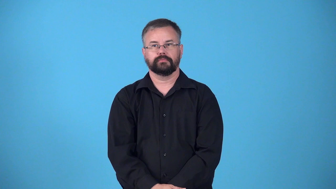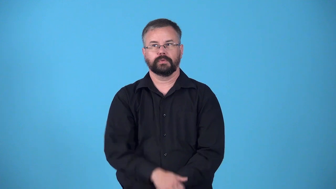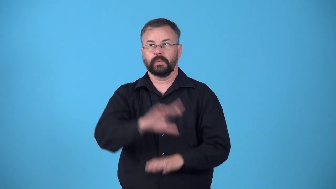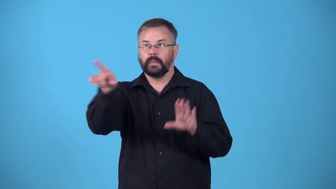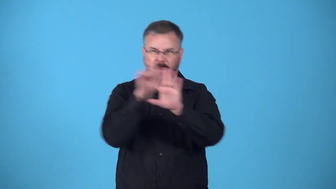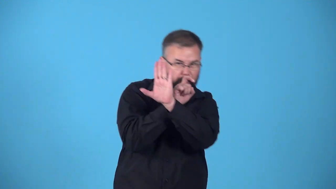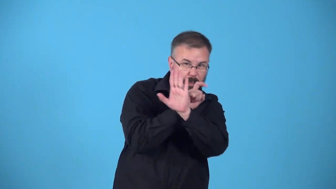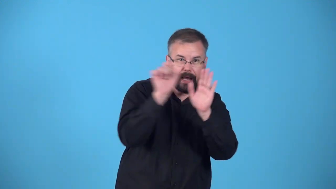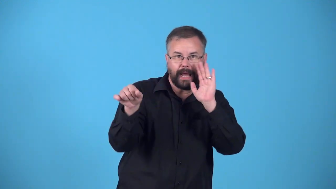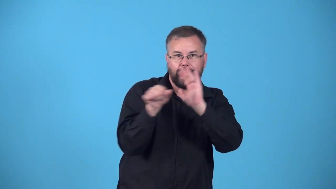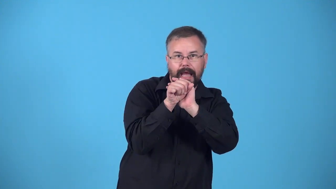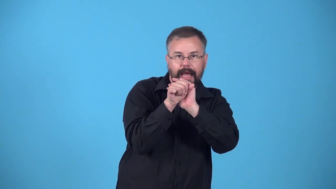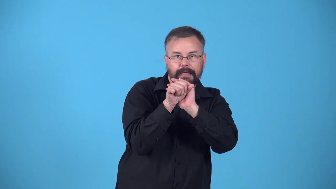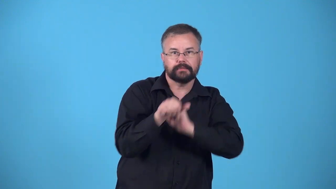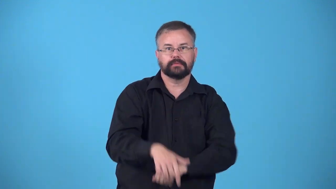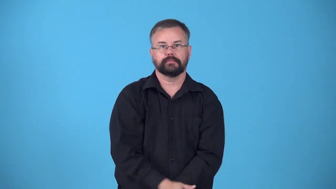duck into